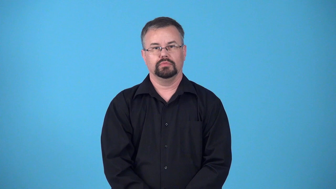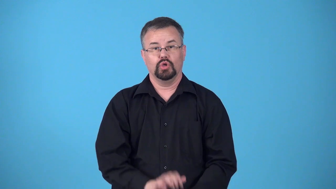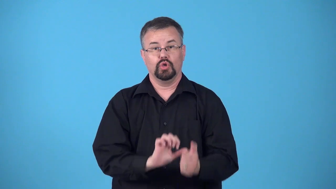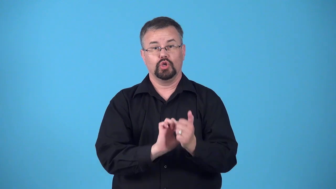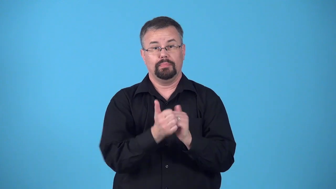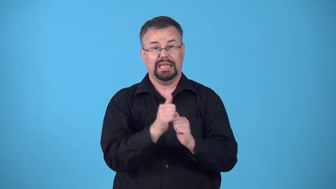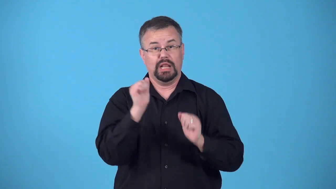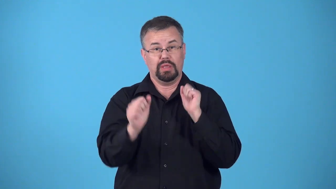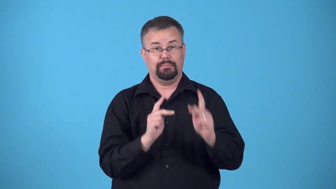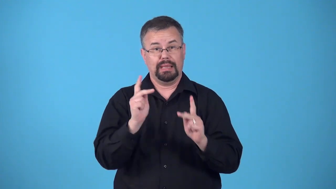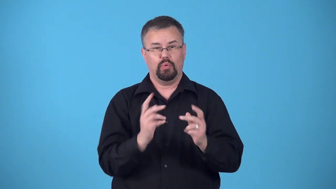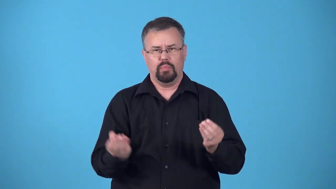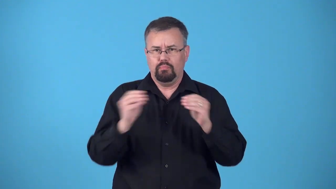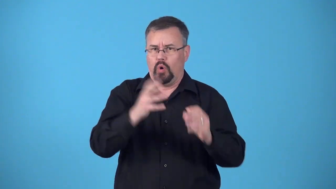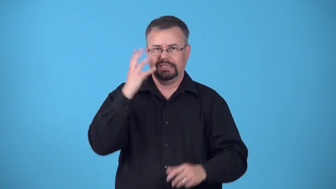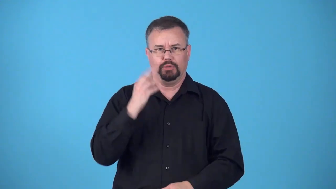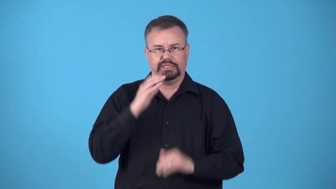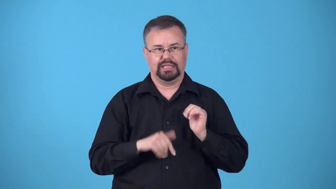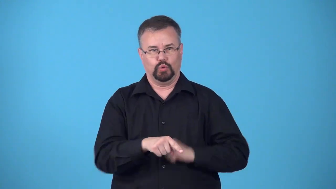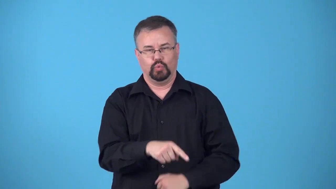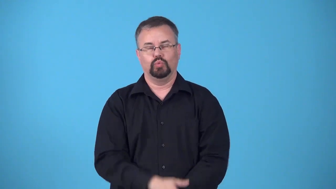play with the big boys